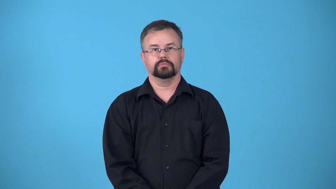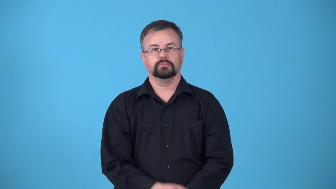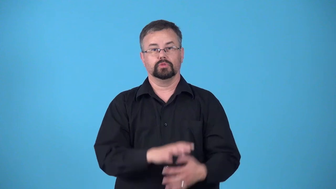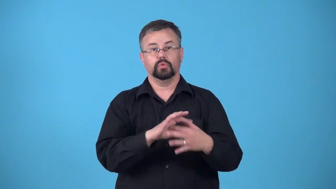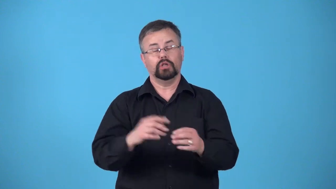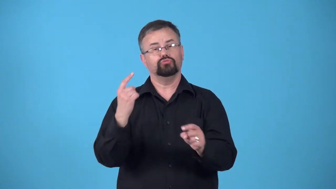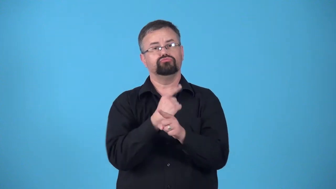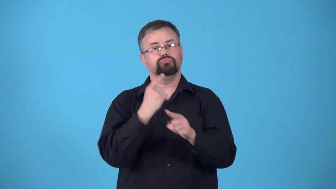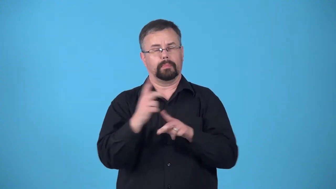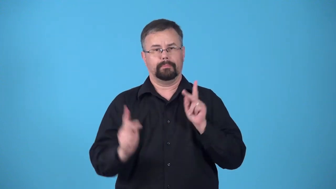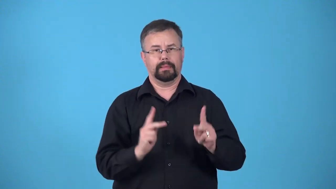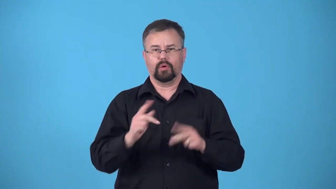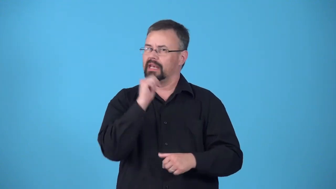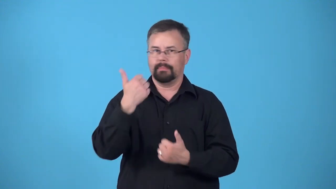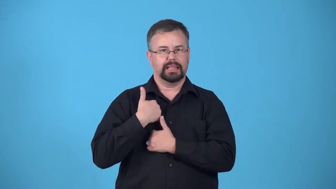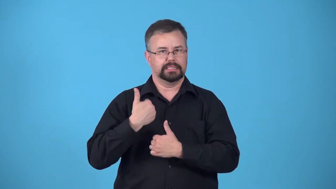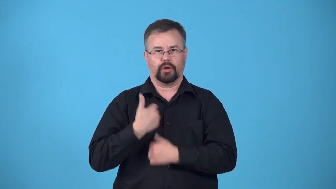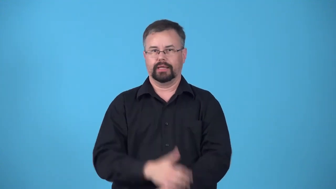civil